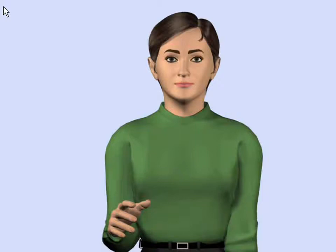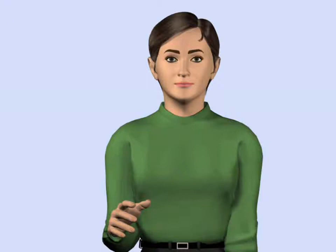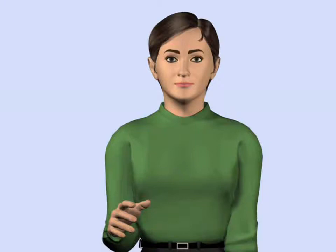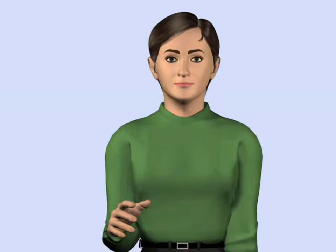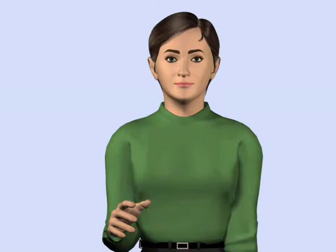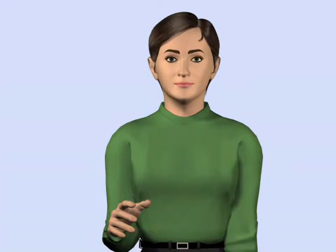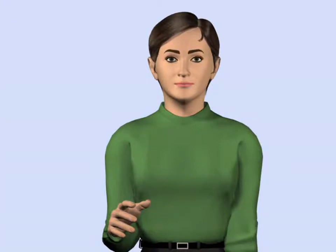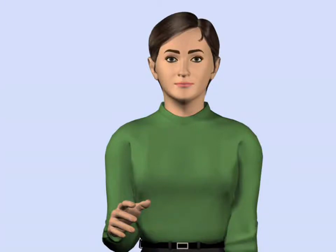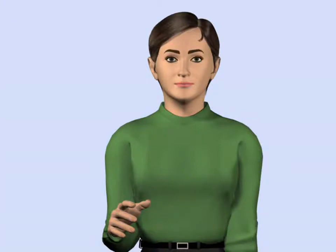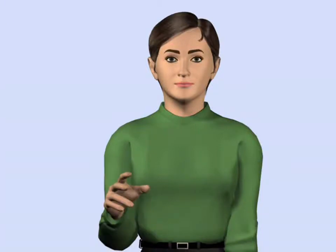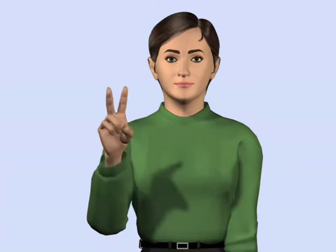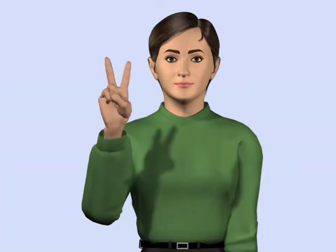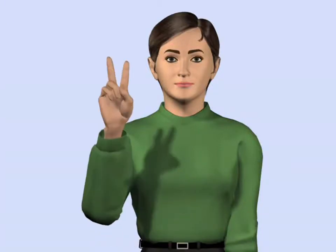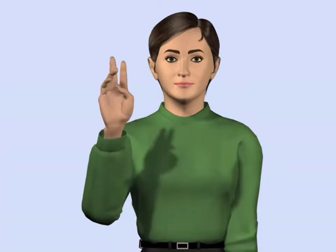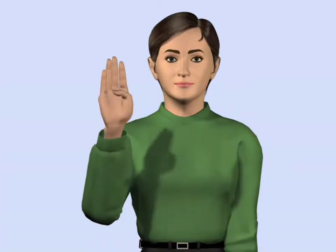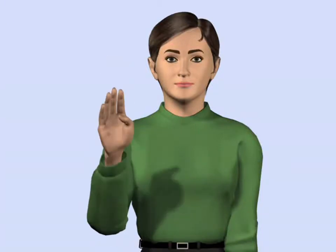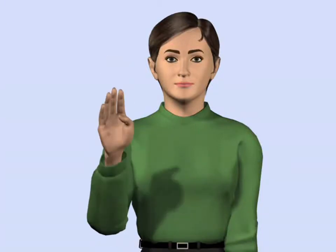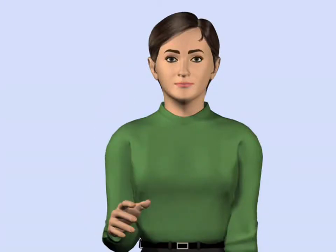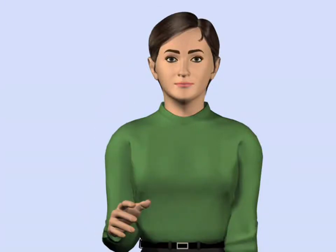second base